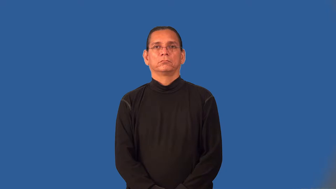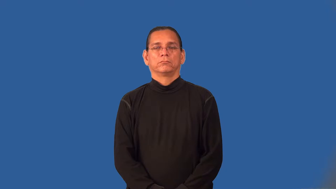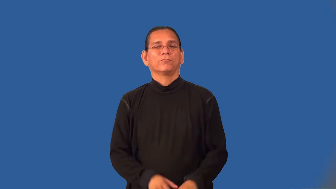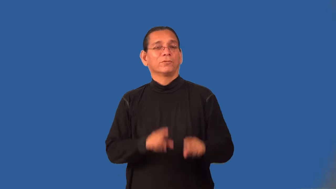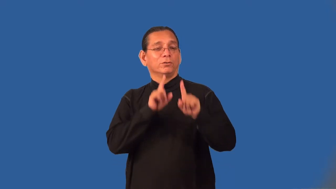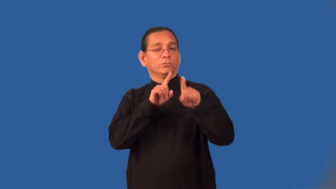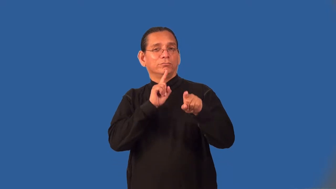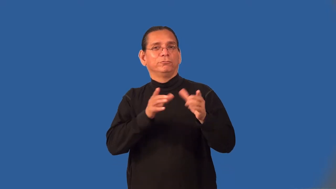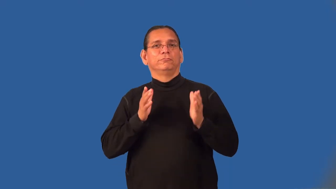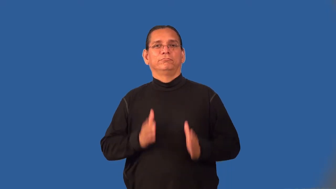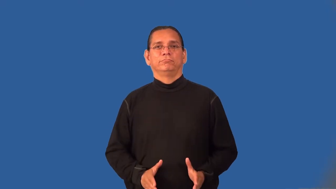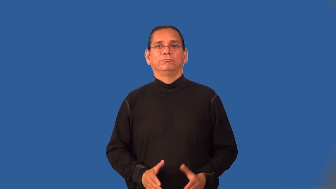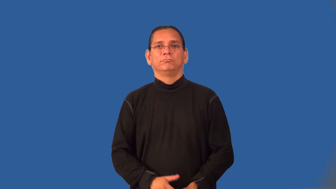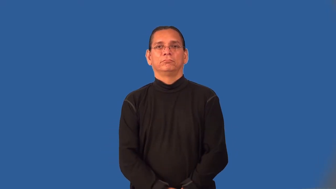journalist,penman,scribe